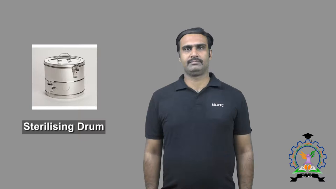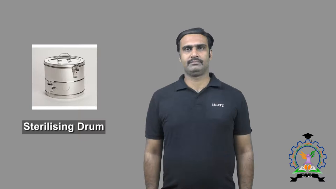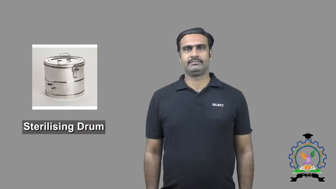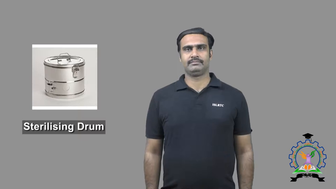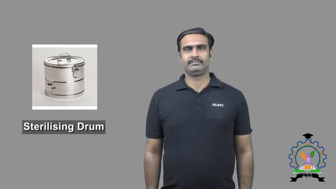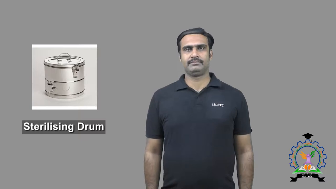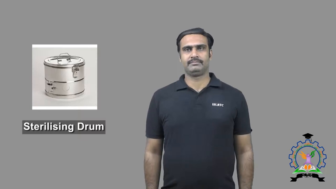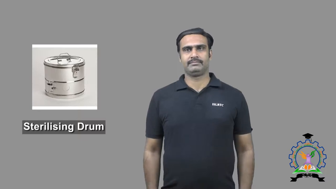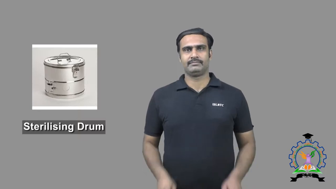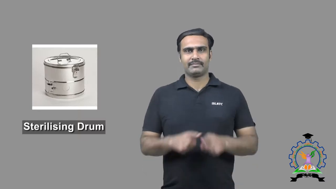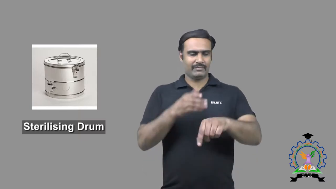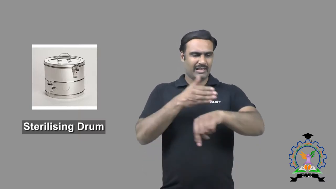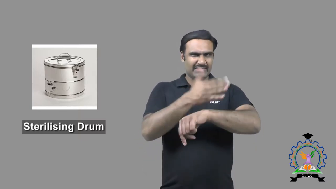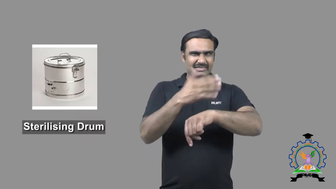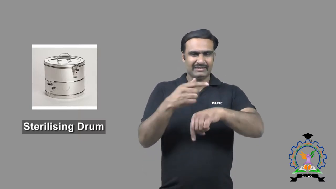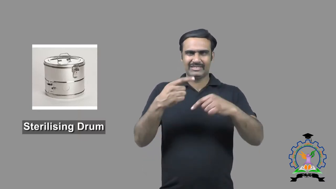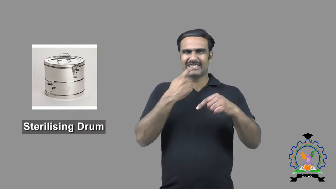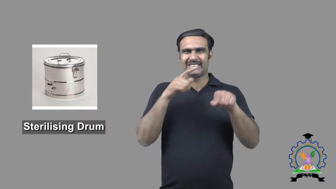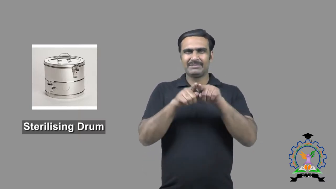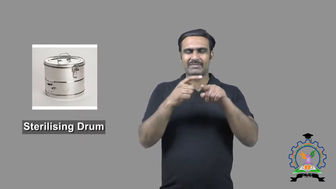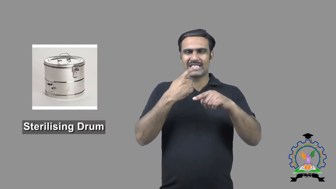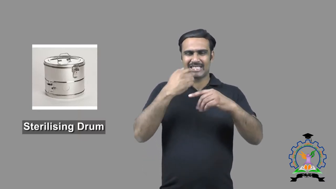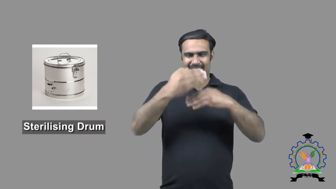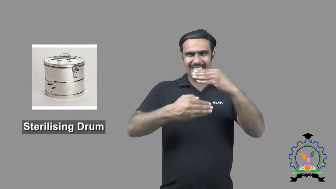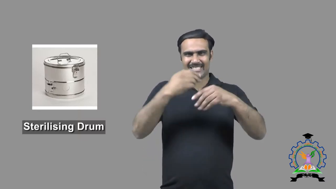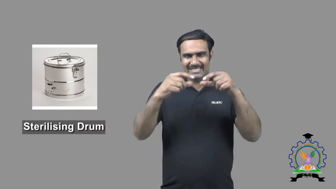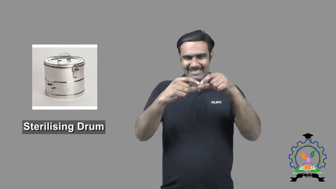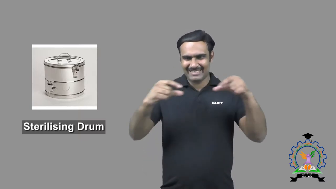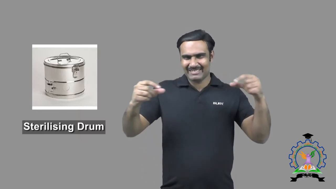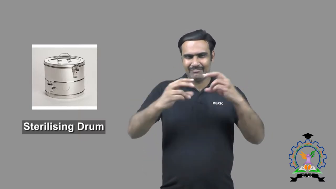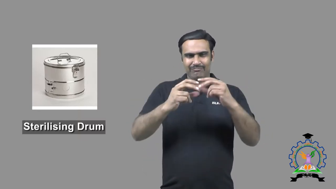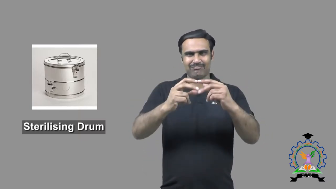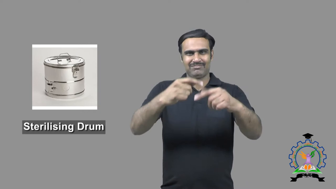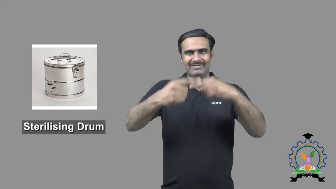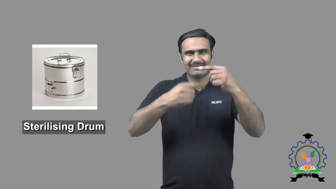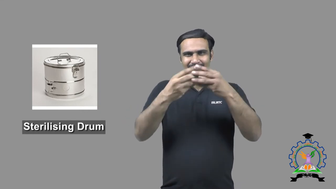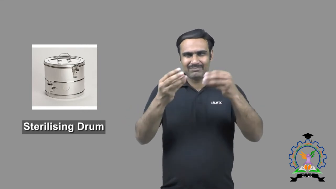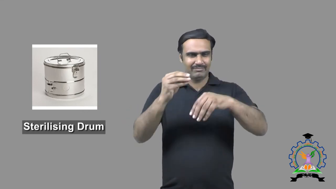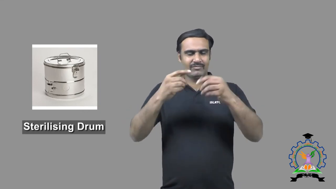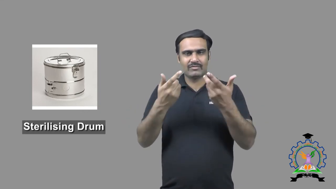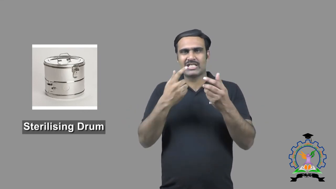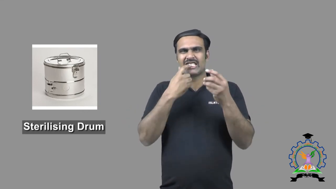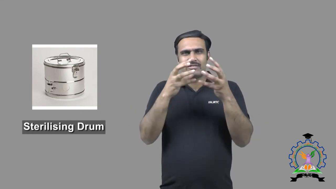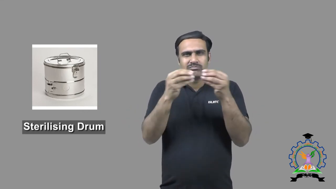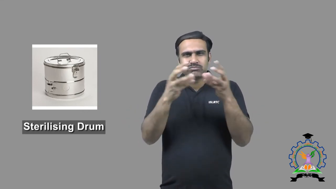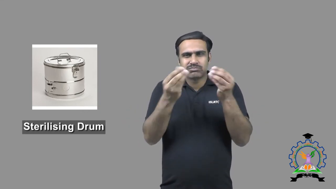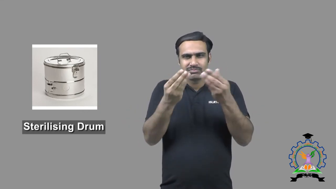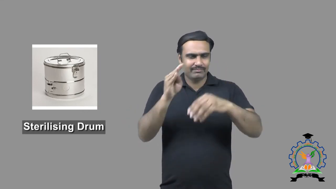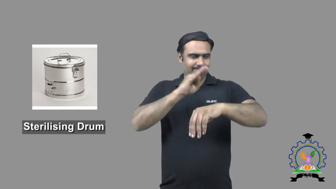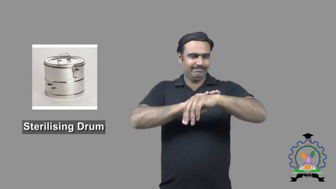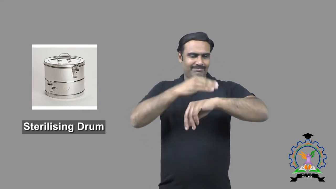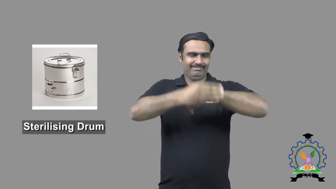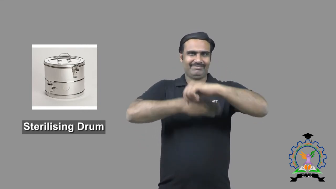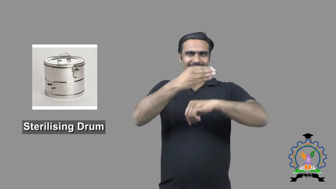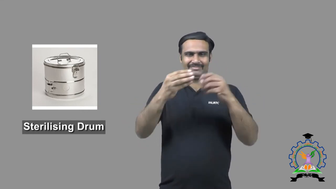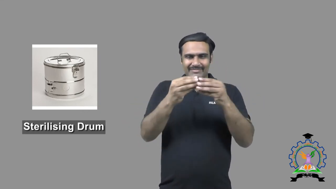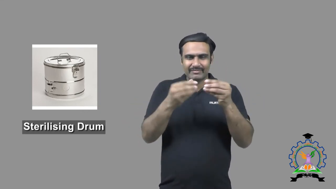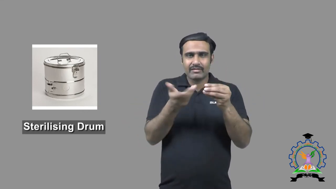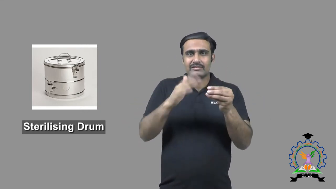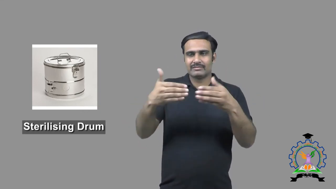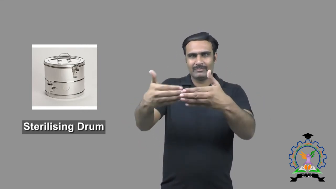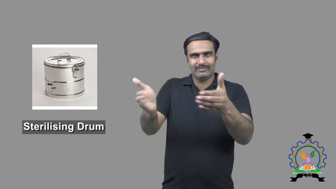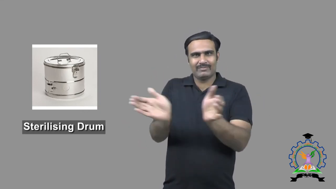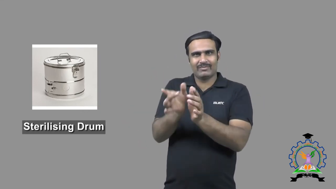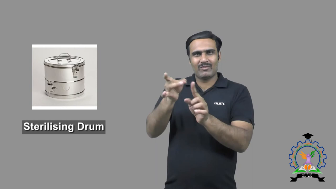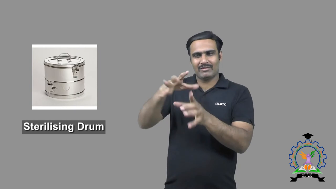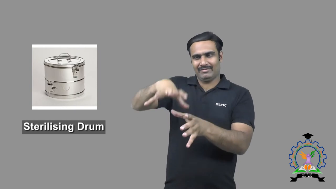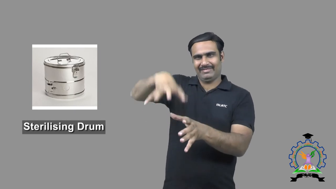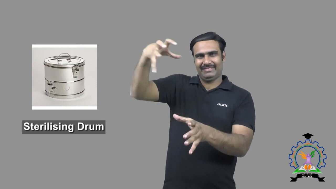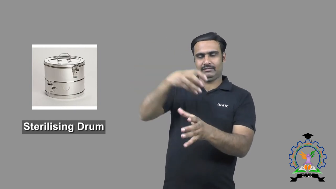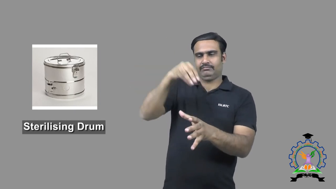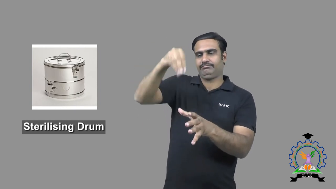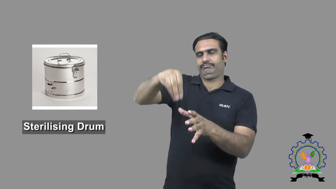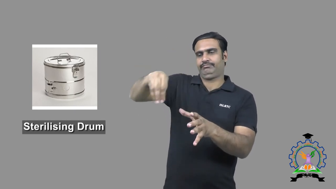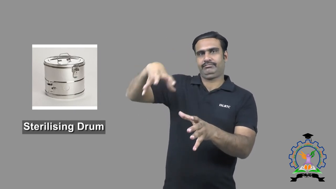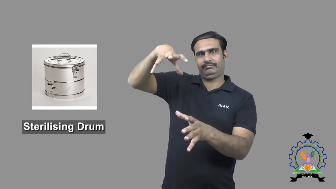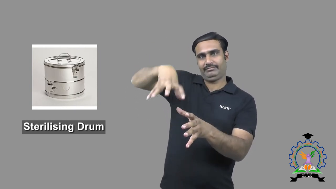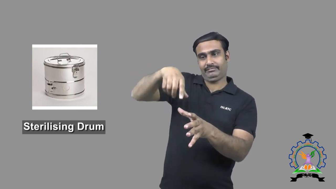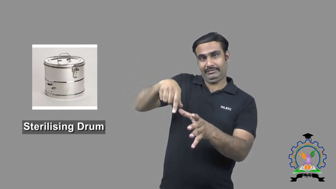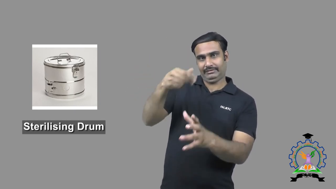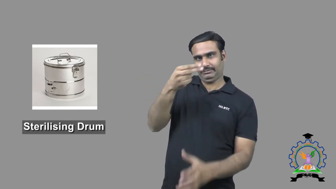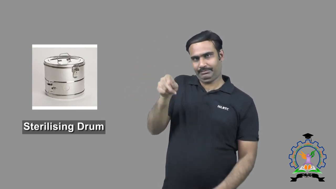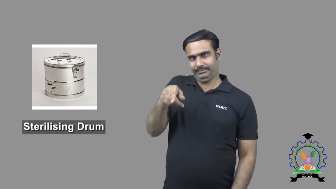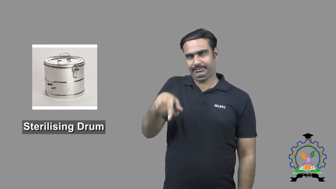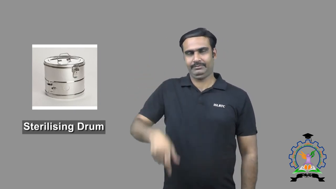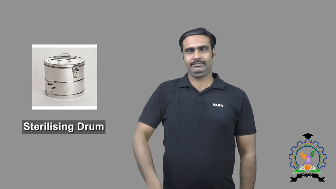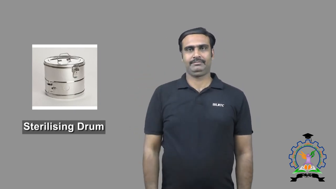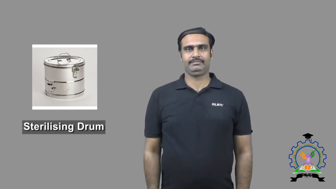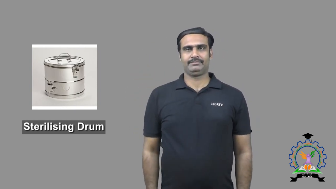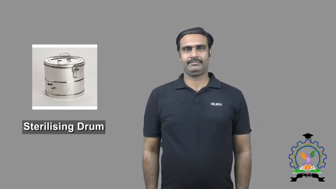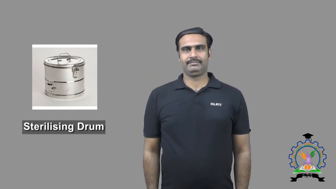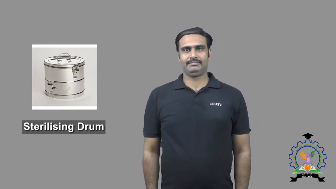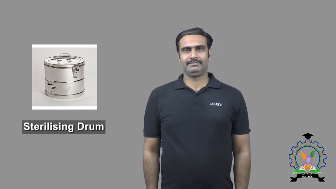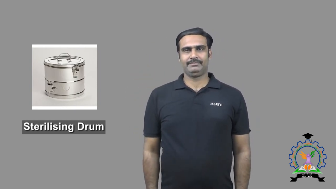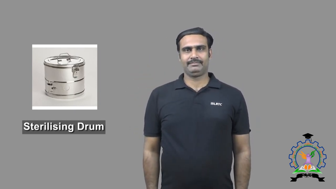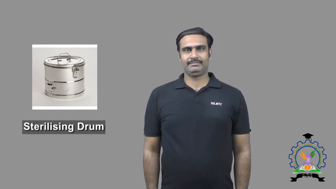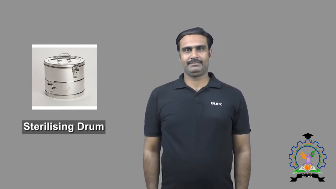Sterilising Drum